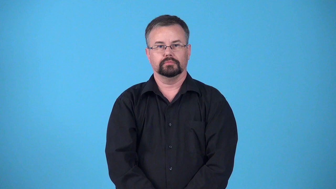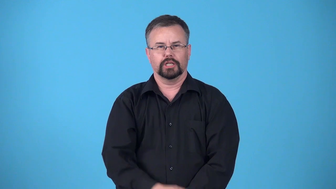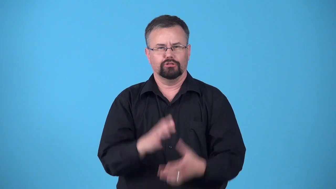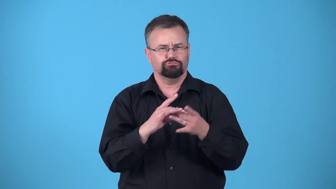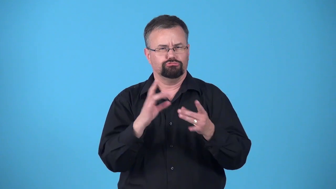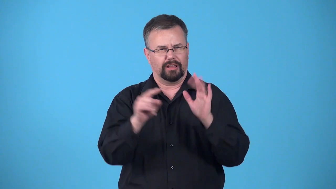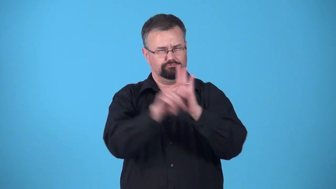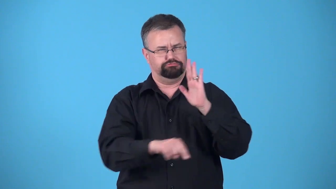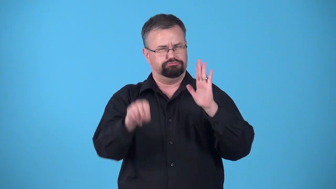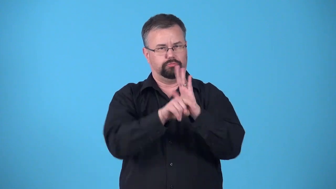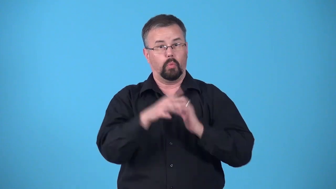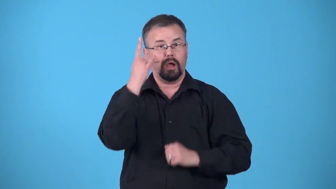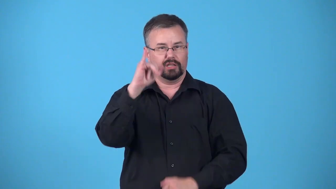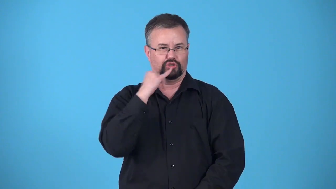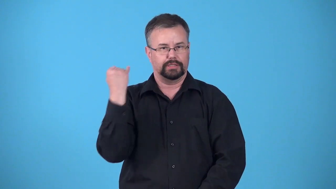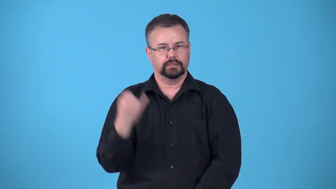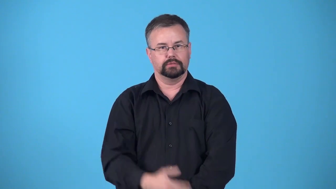sour grapes